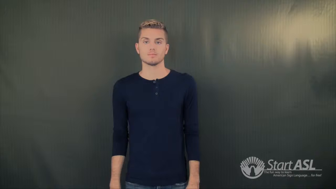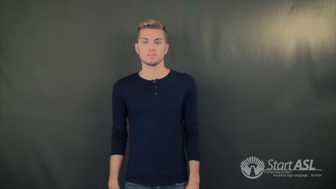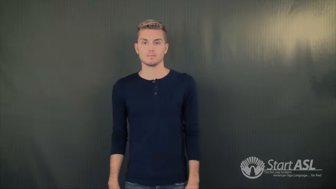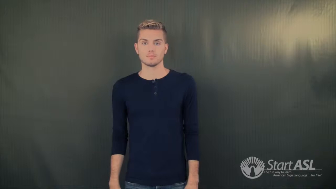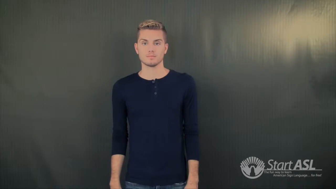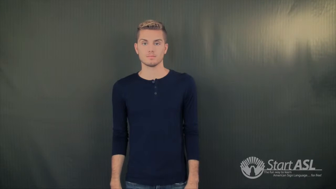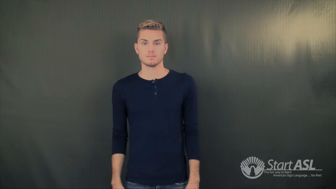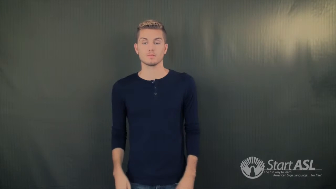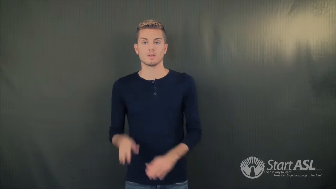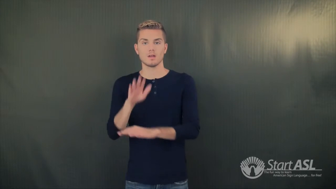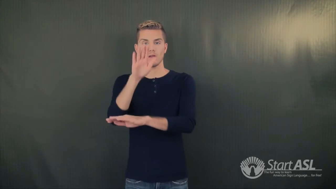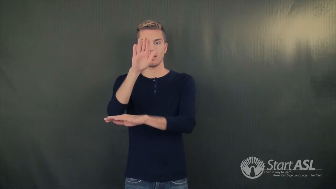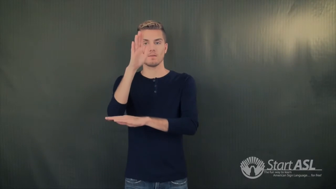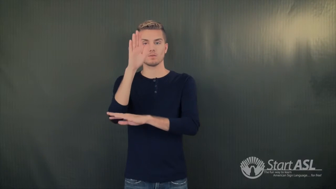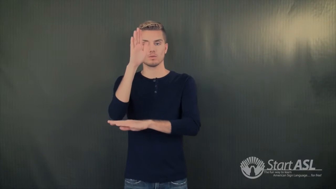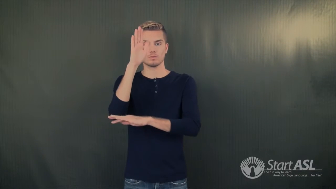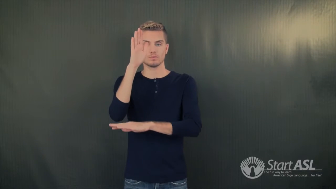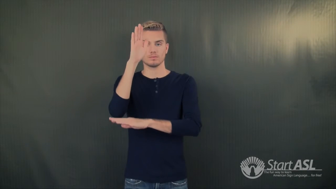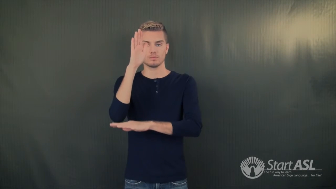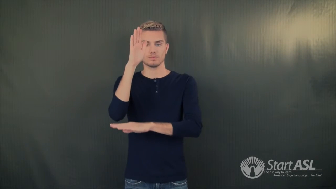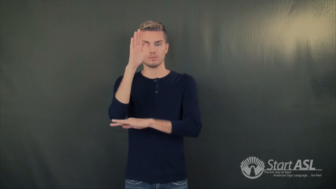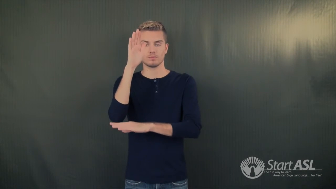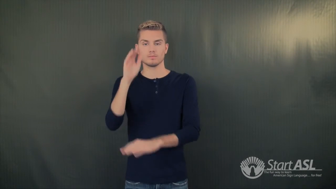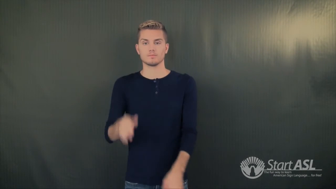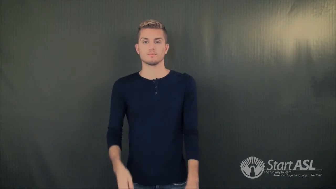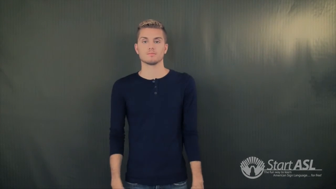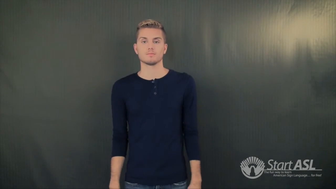noon